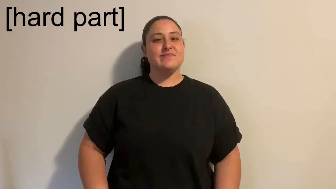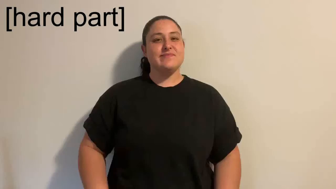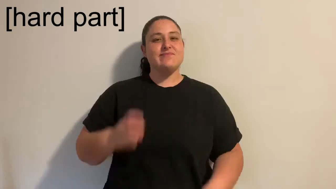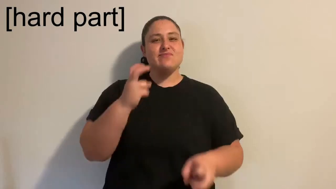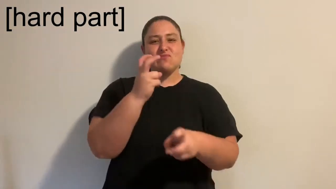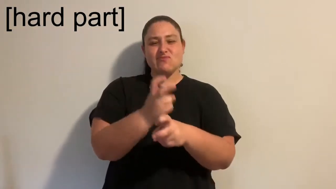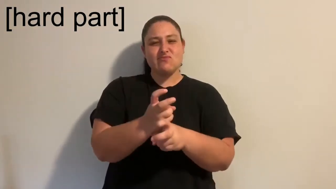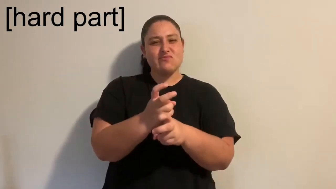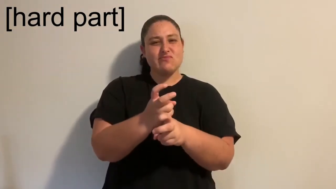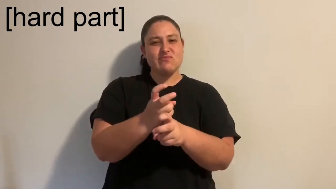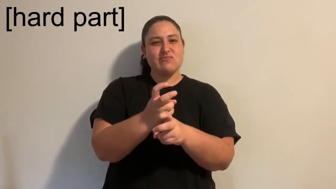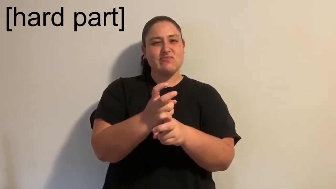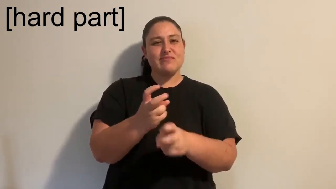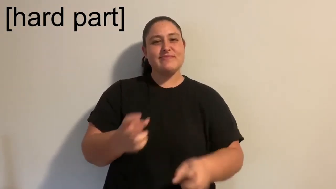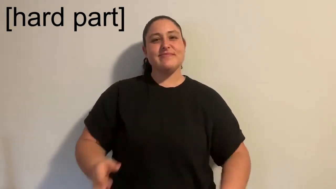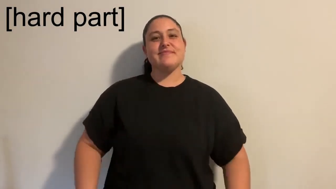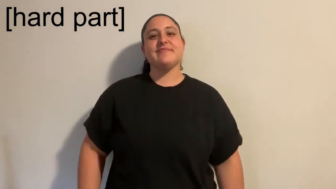hard part